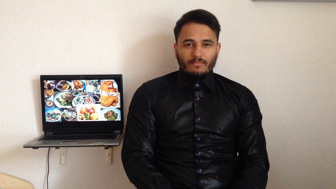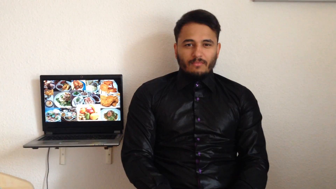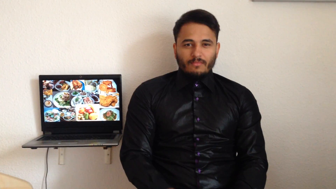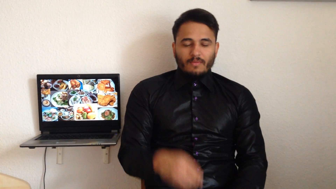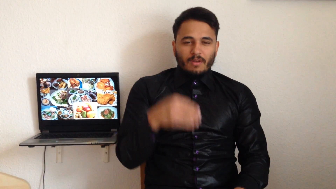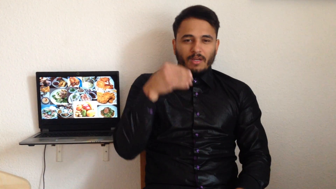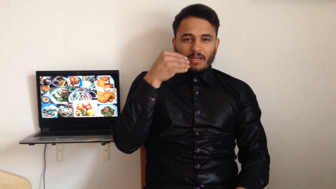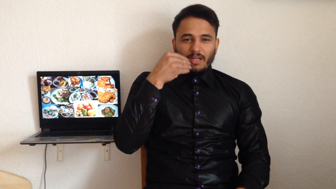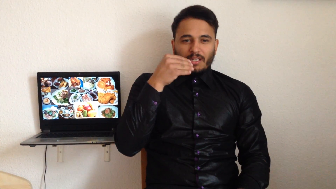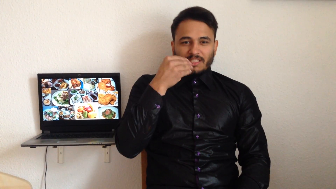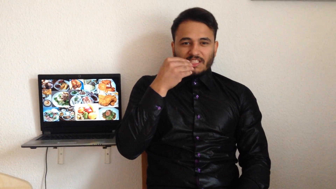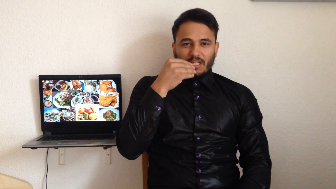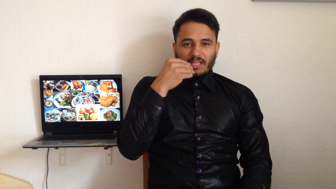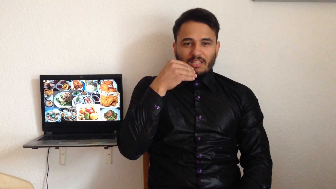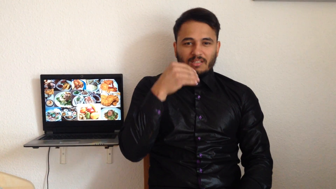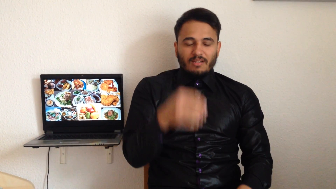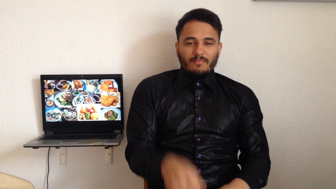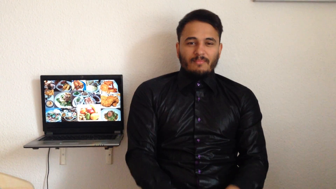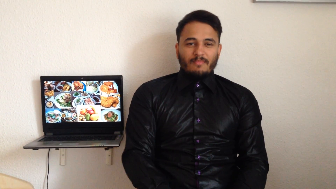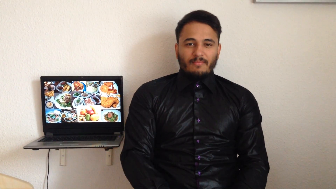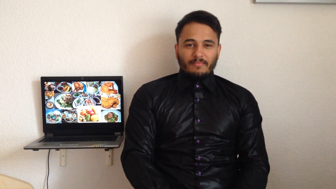food